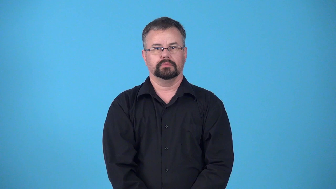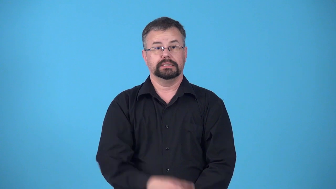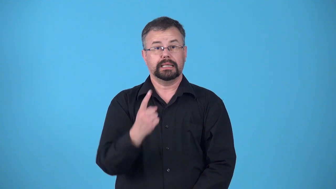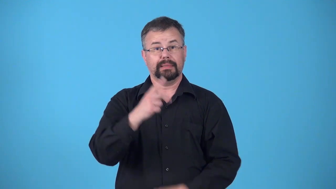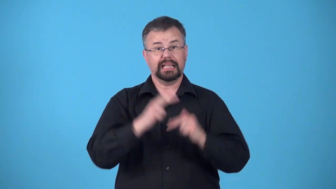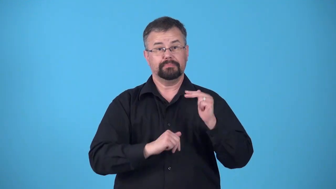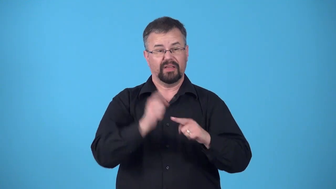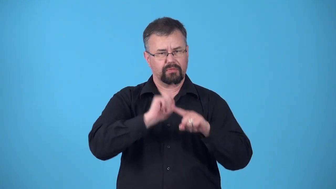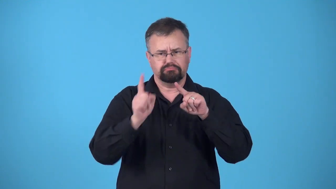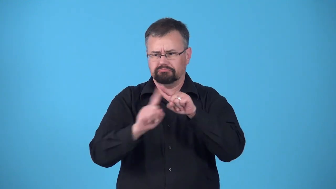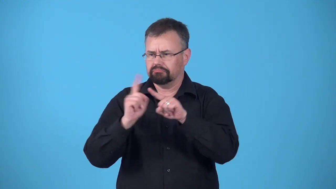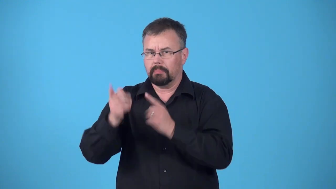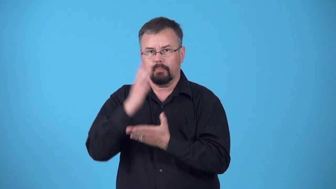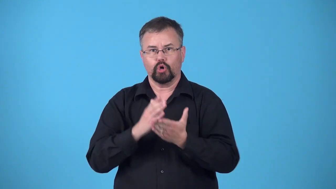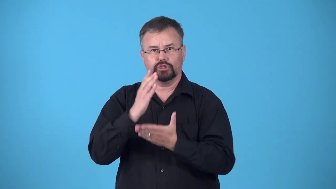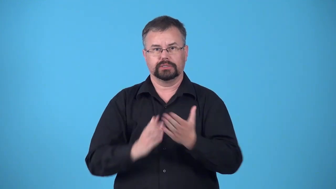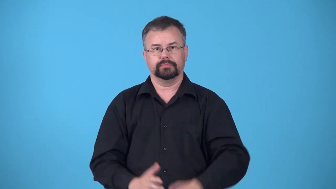construct